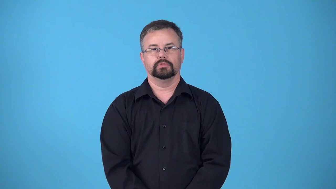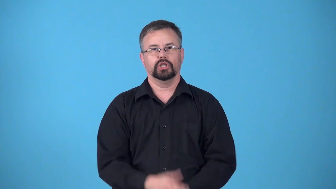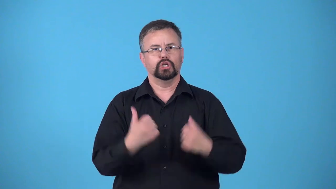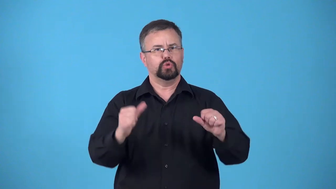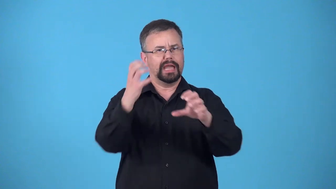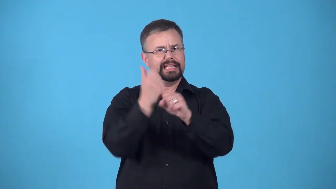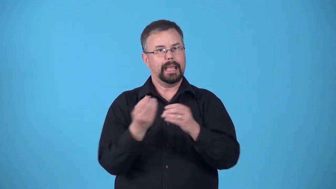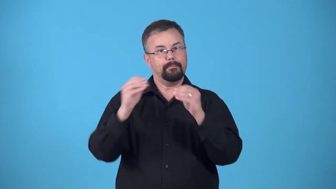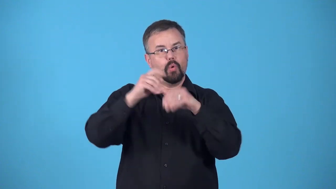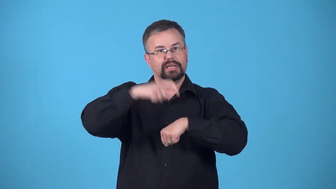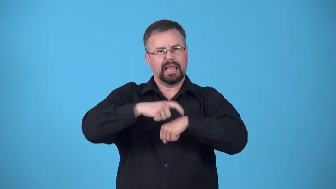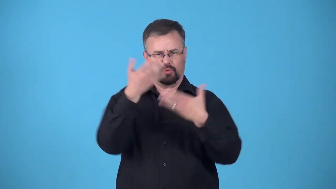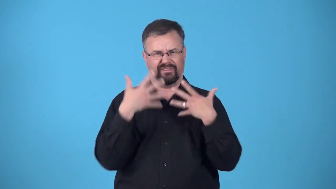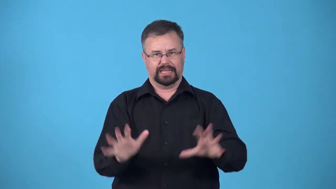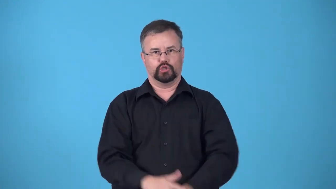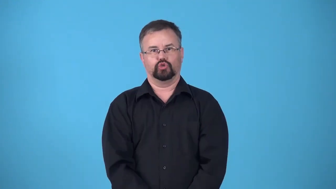buy time